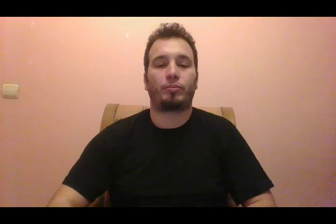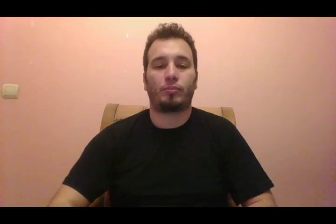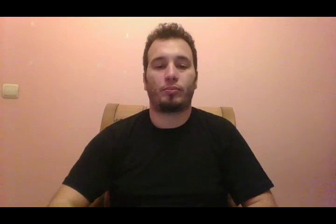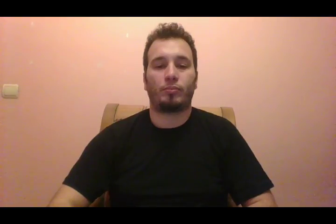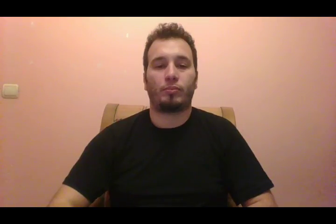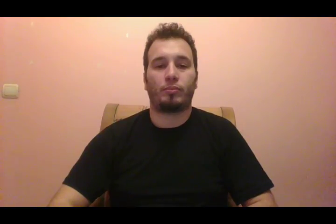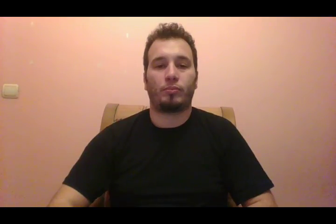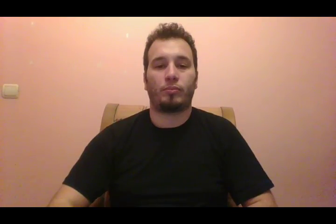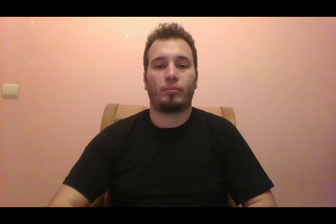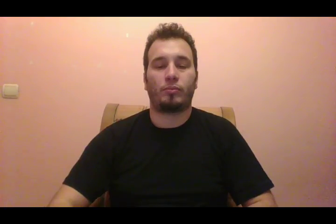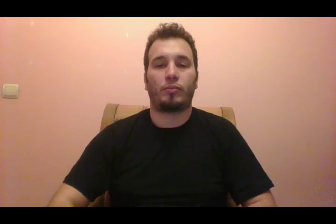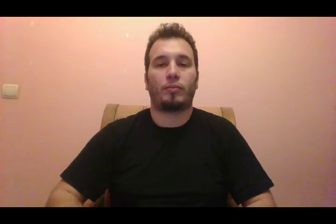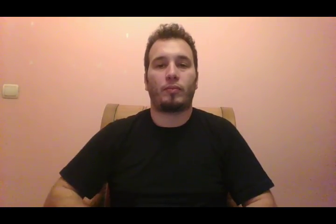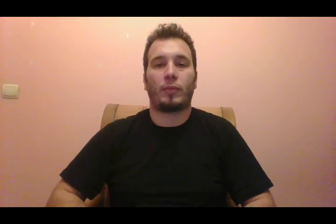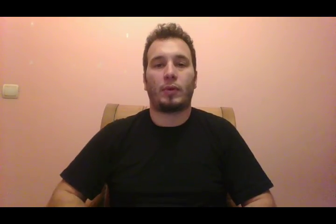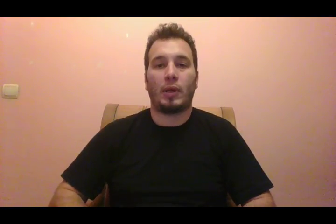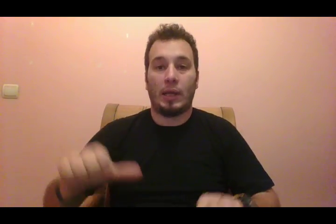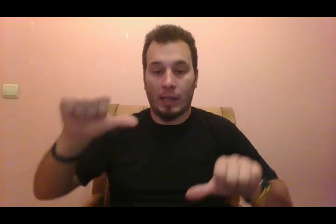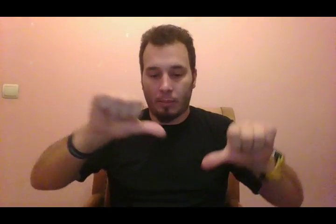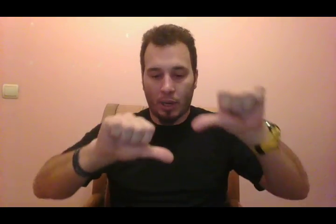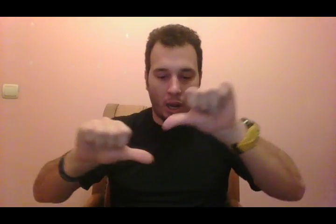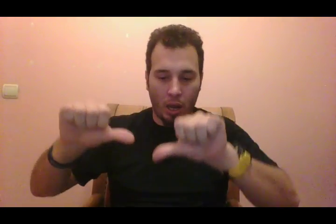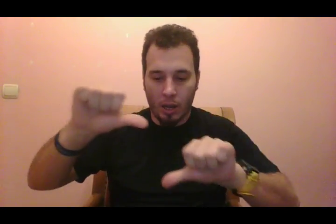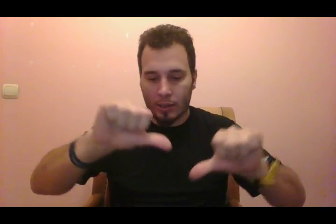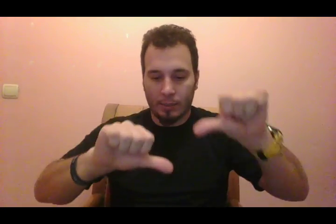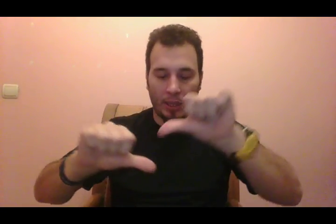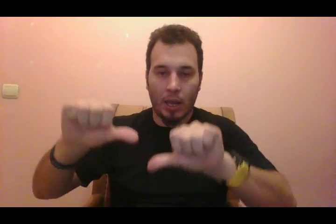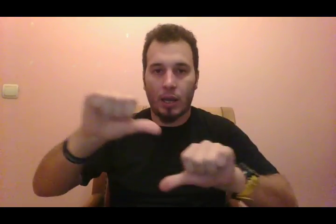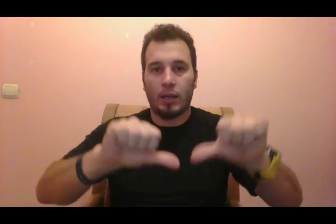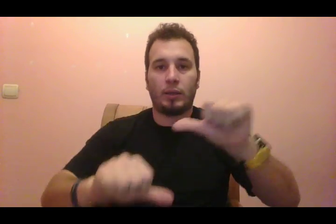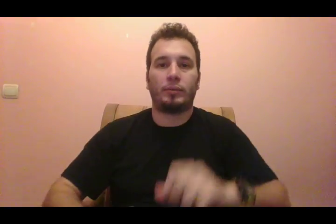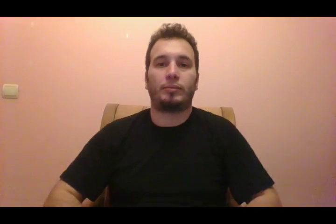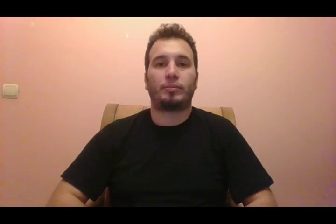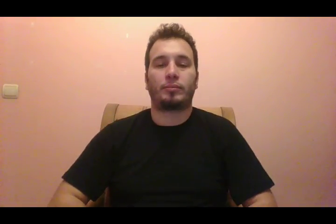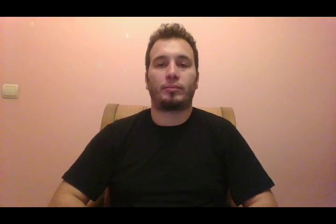science